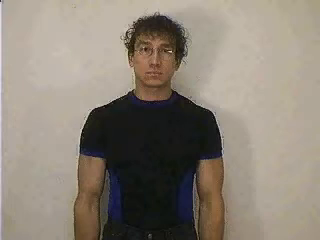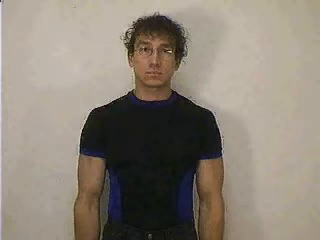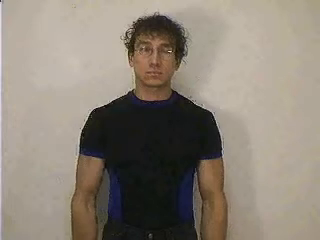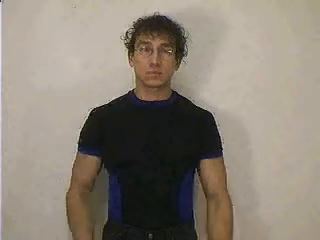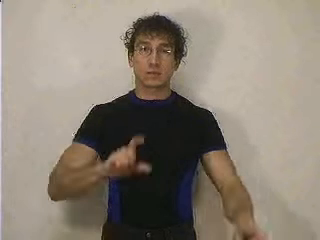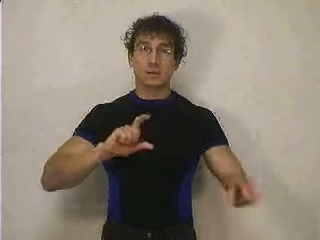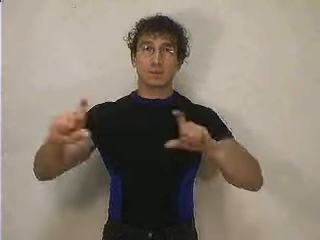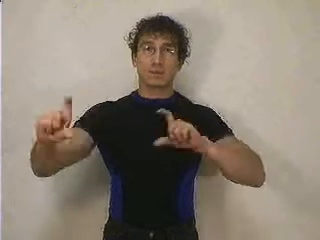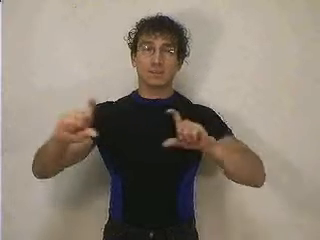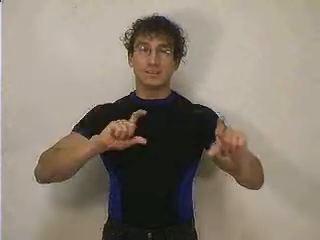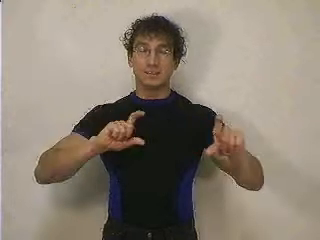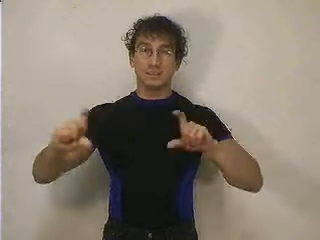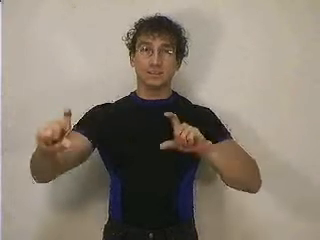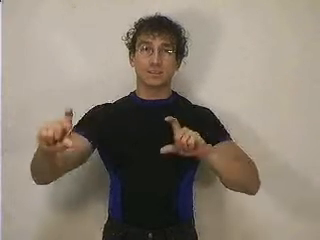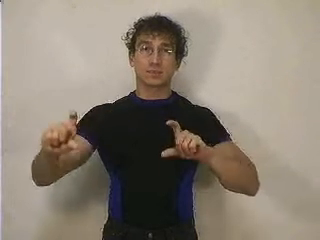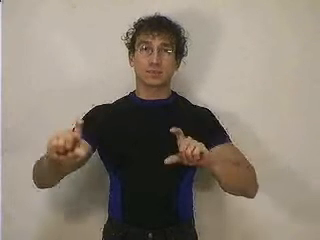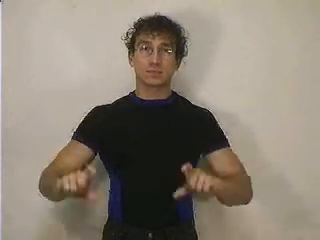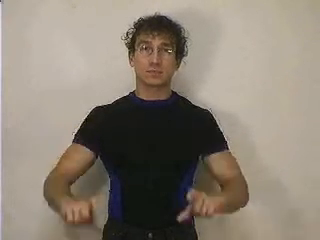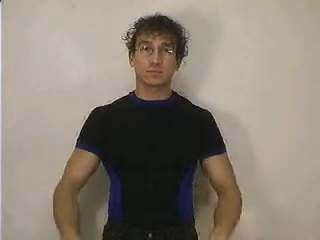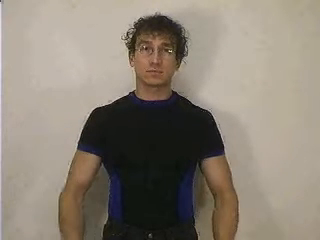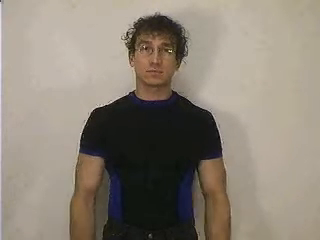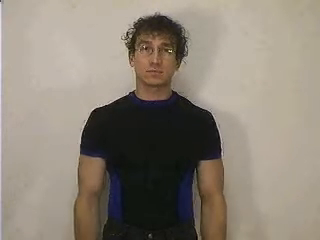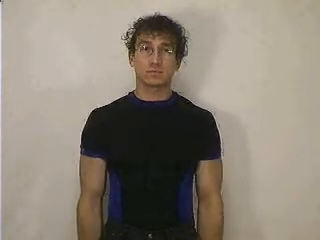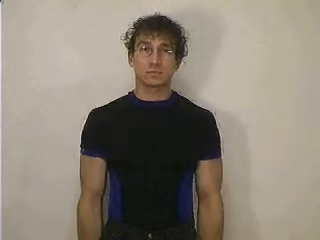store